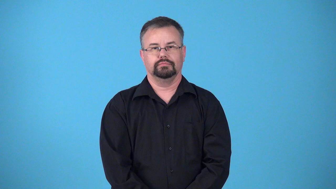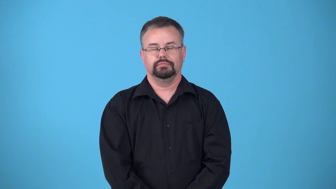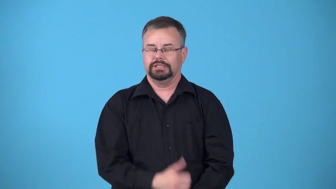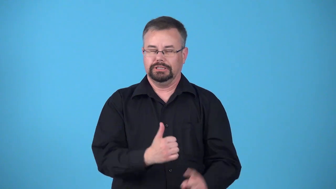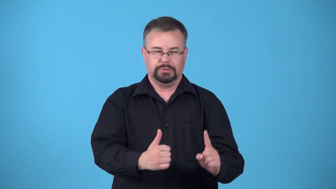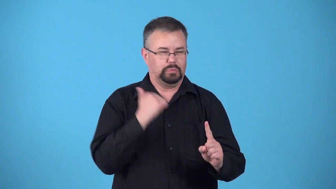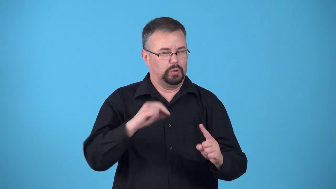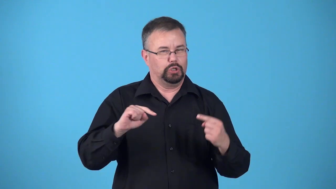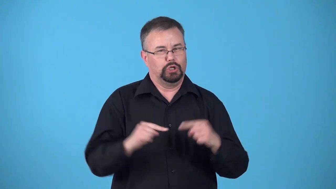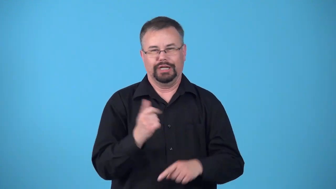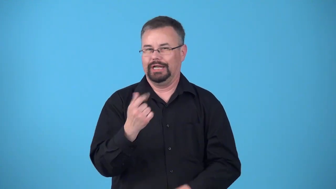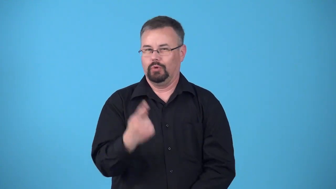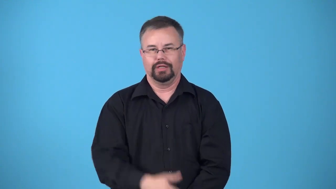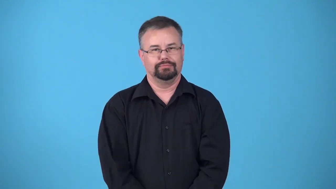not hurt a fly, harmless